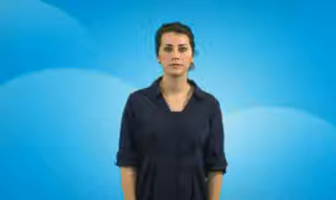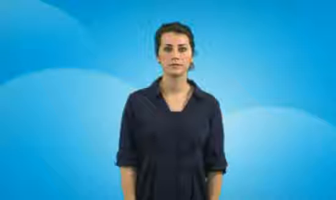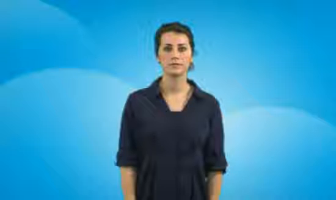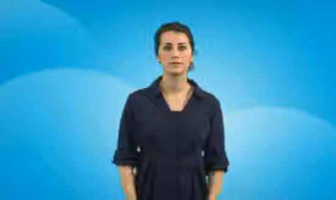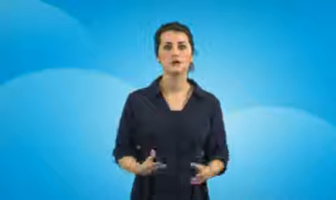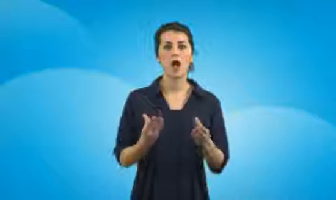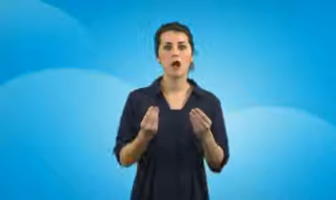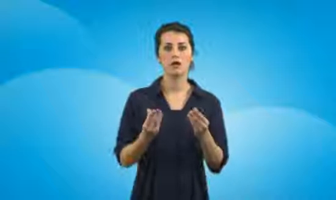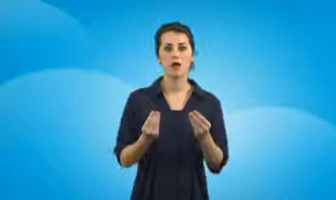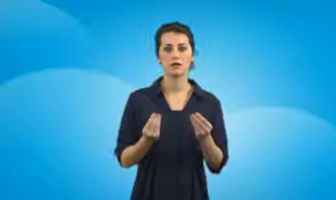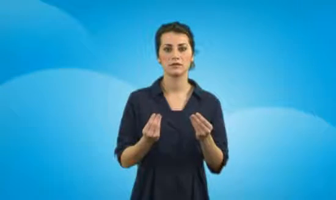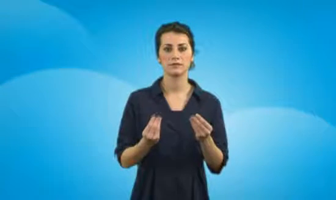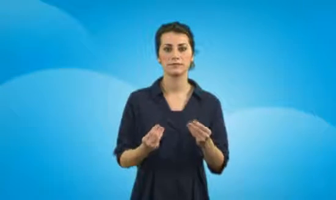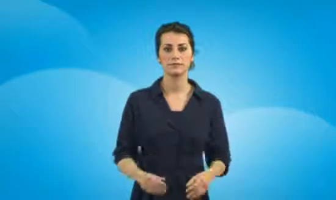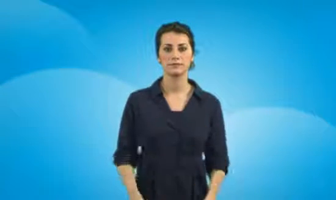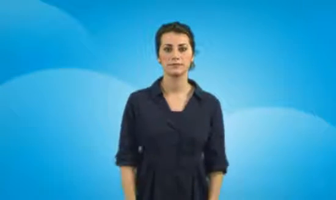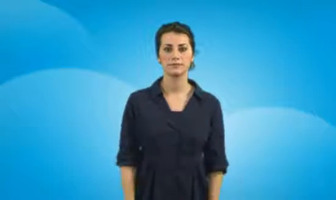Material